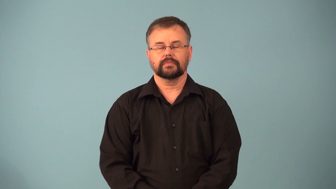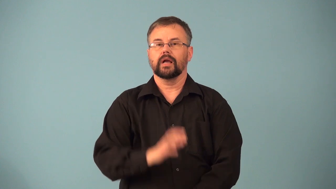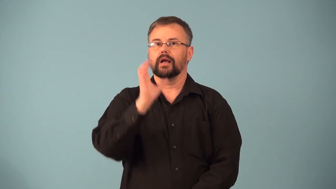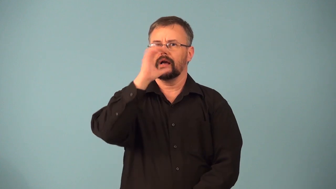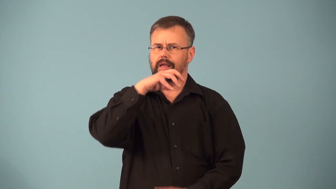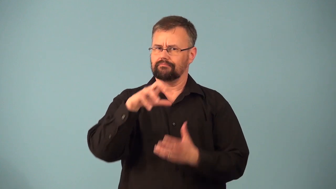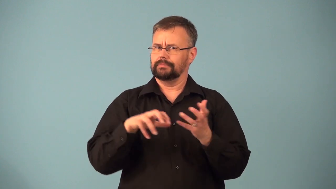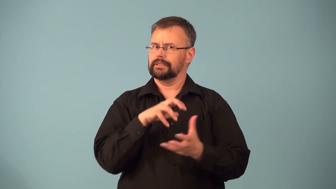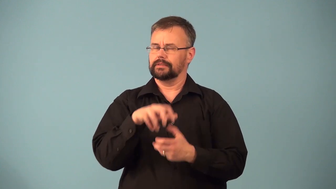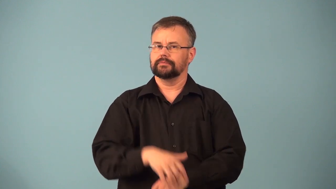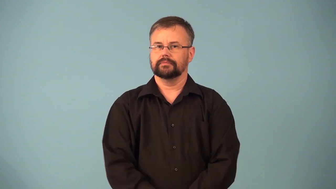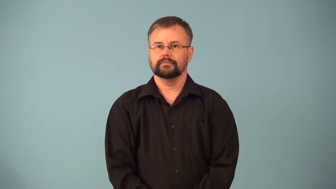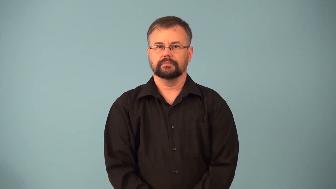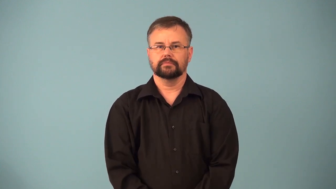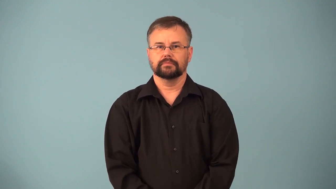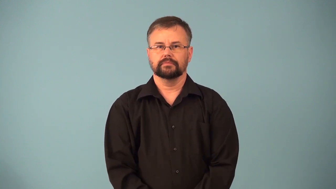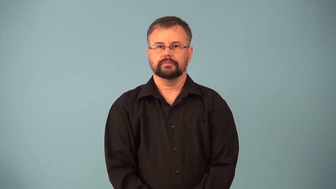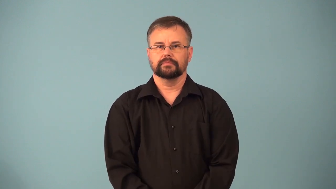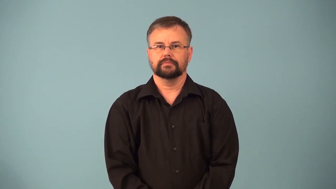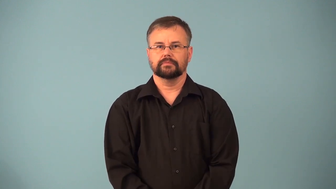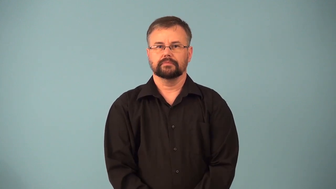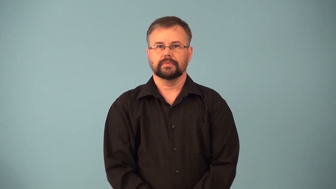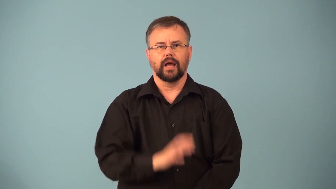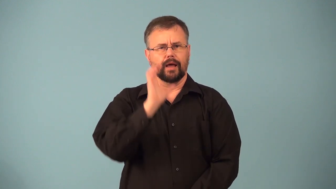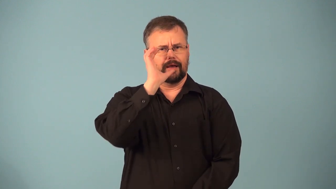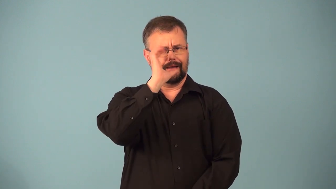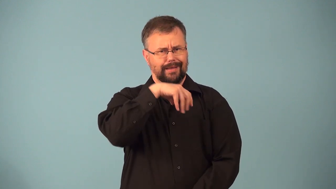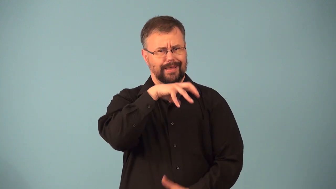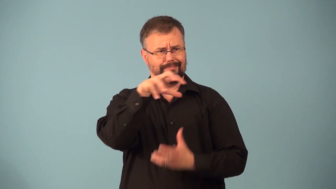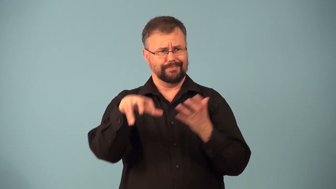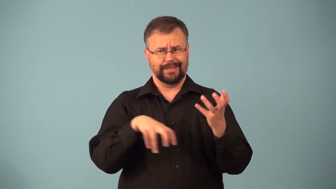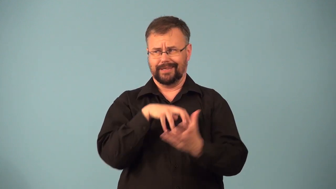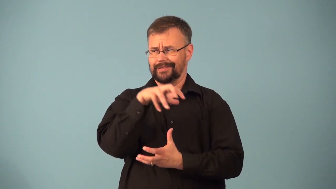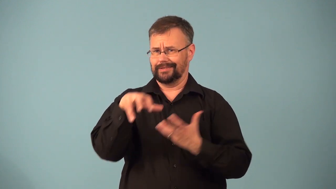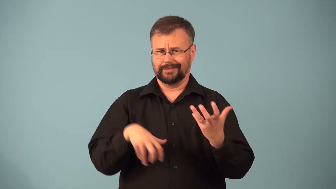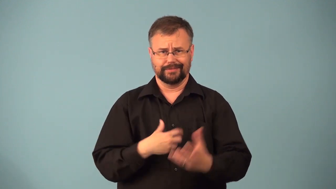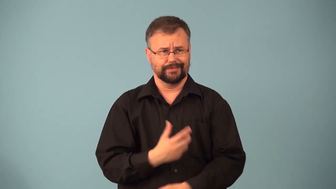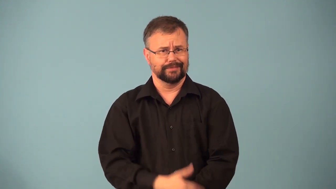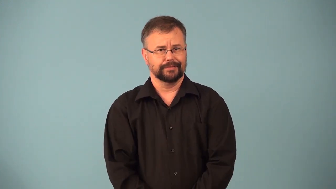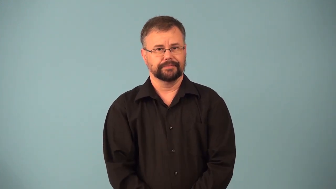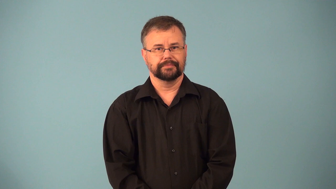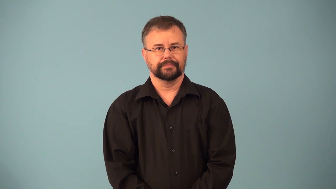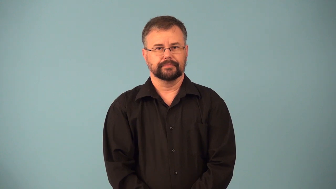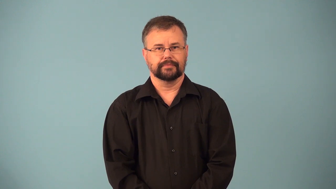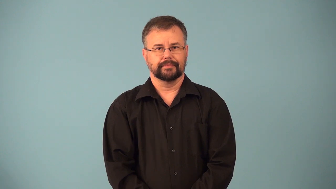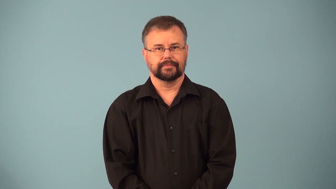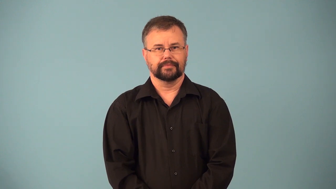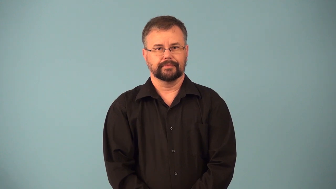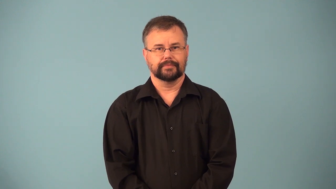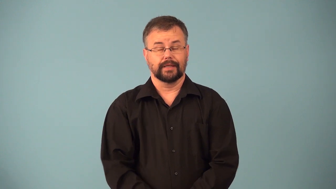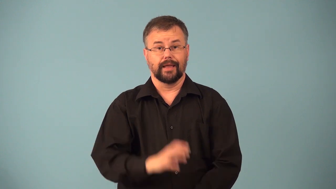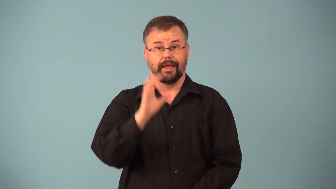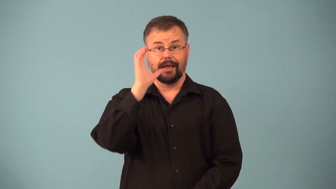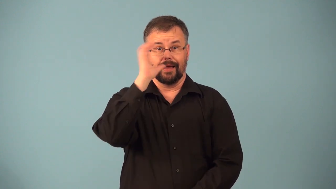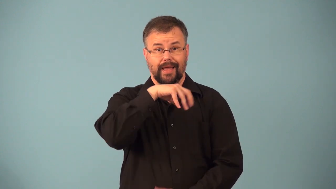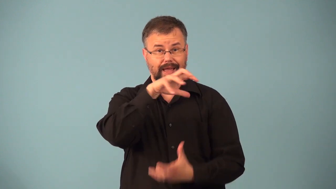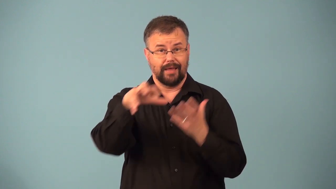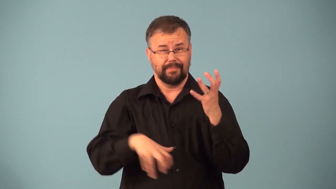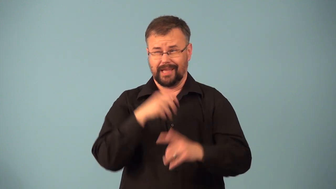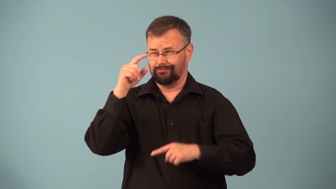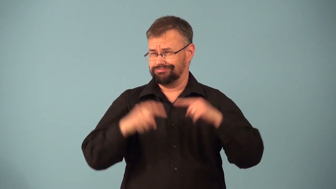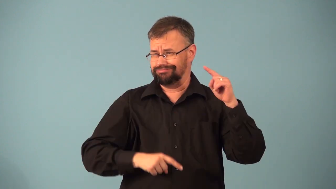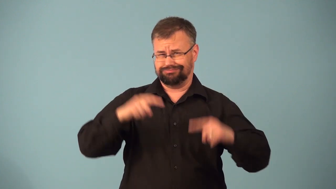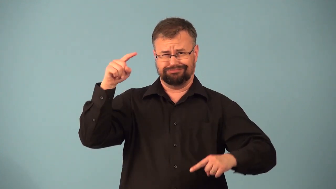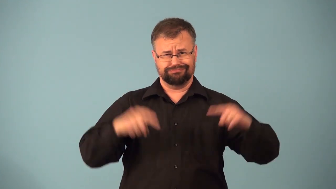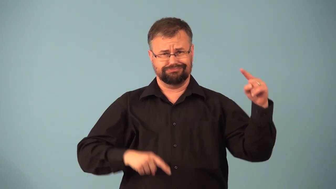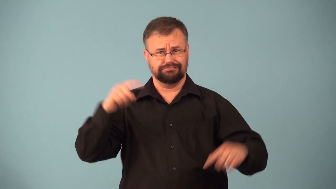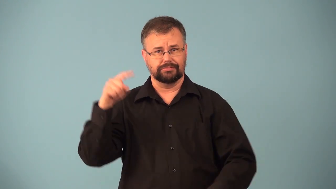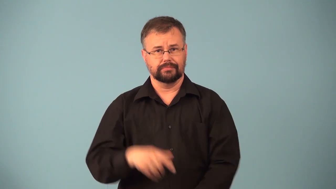motley,motlier,motliest